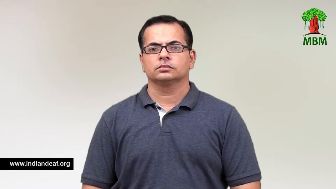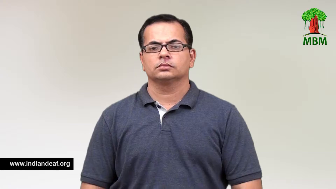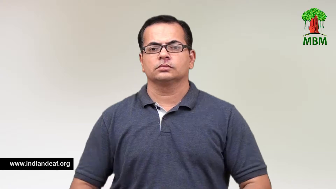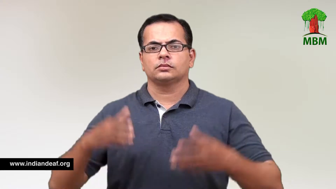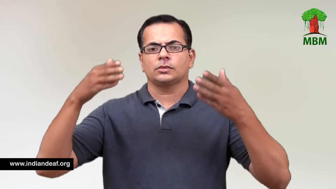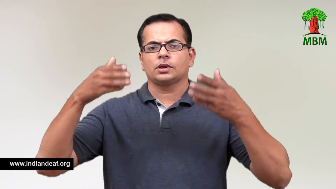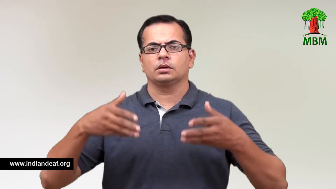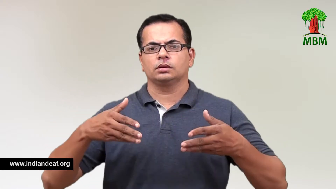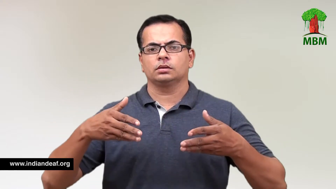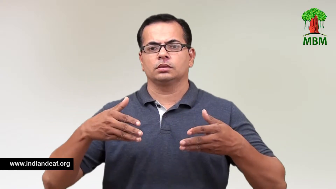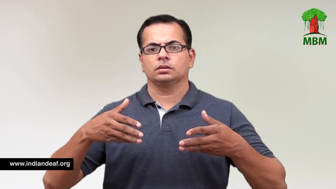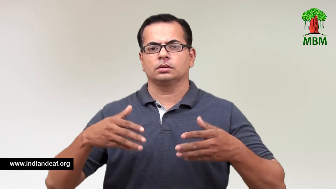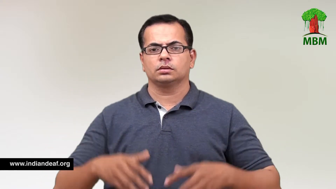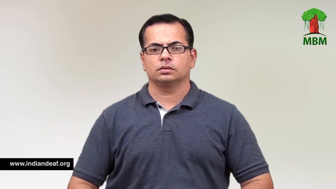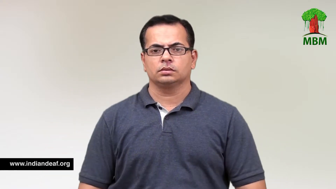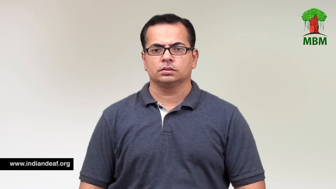Here